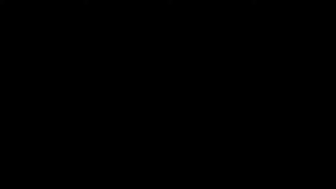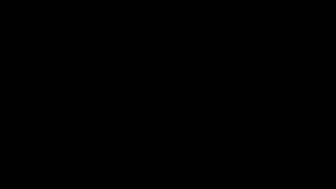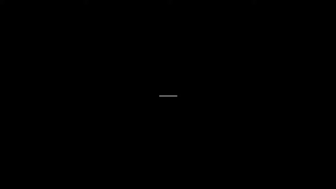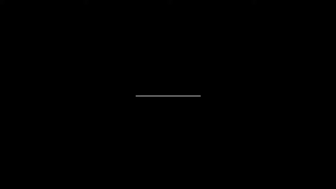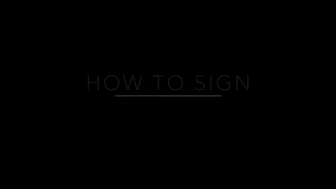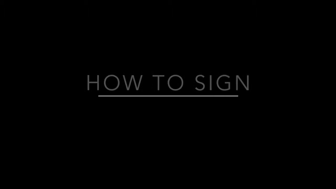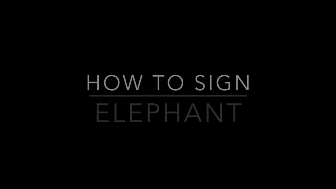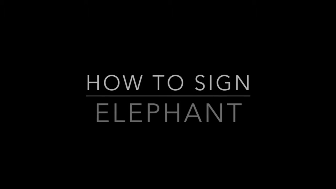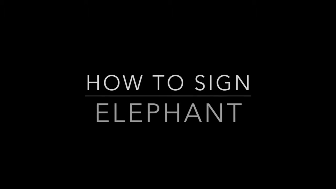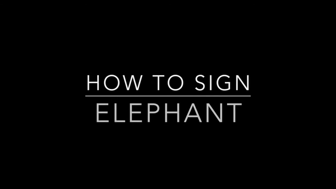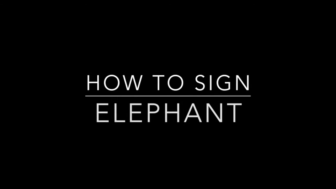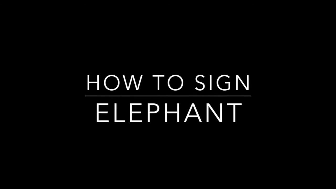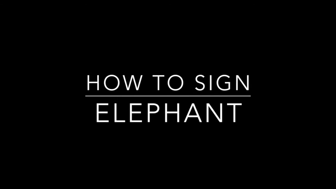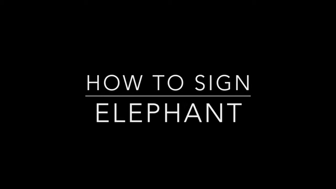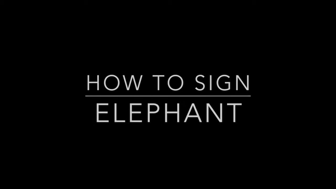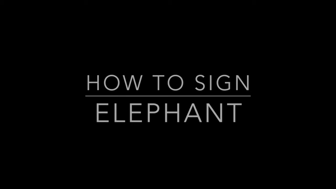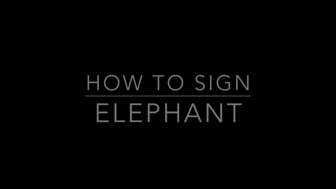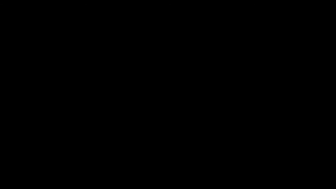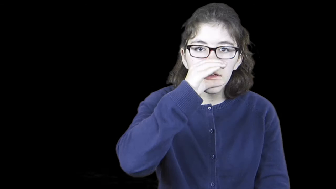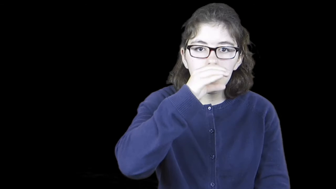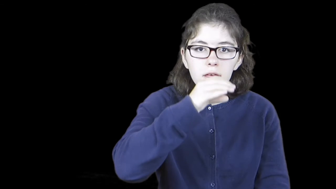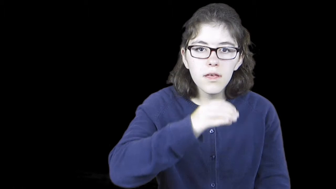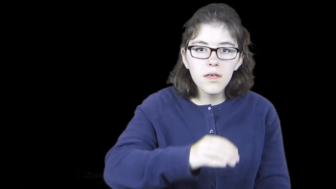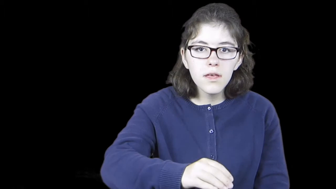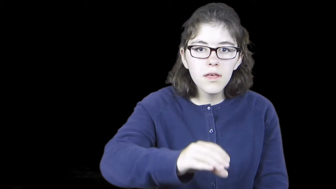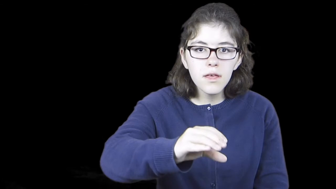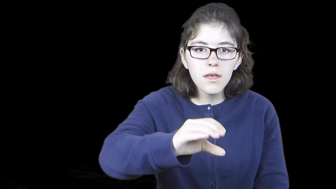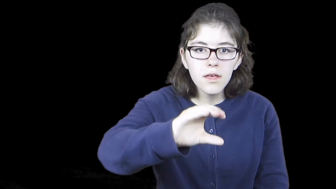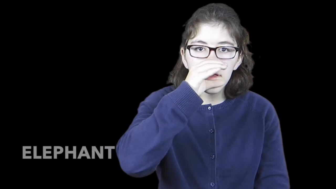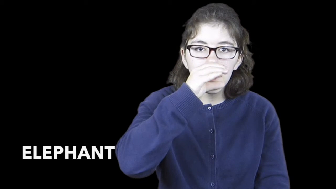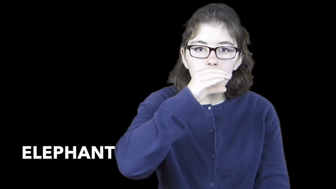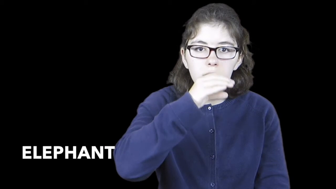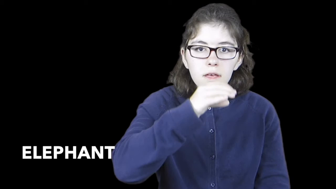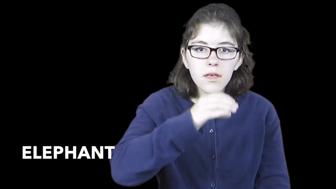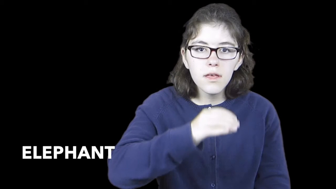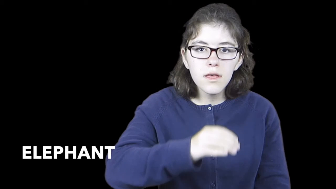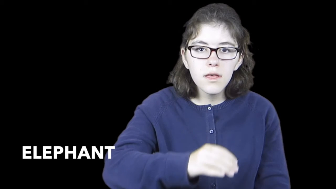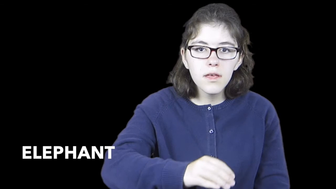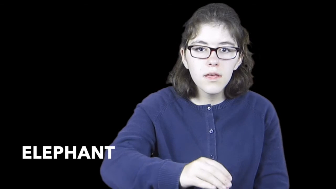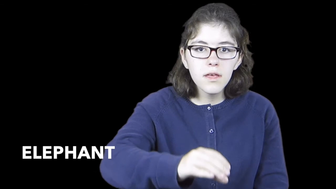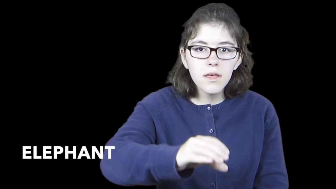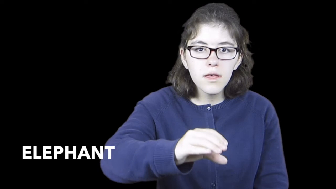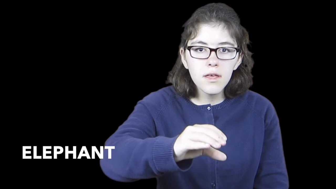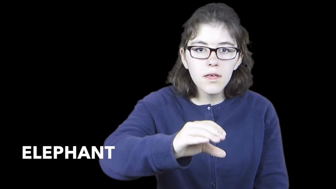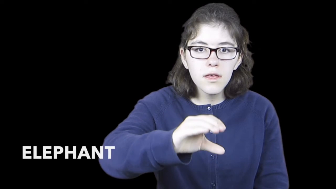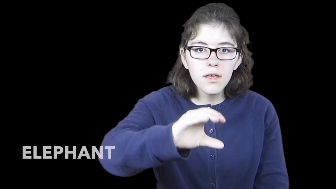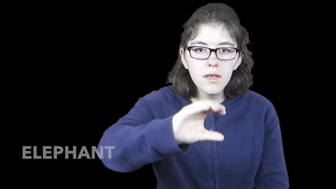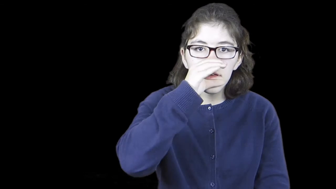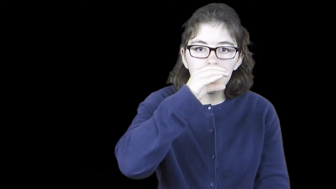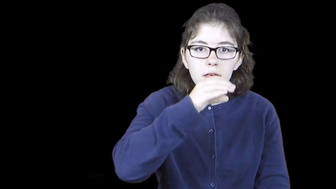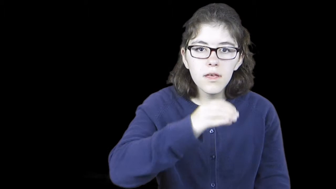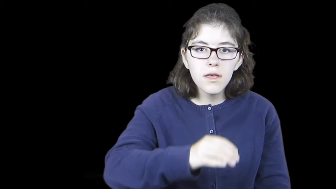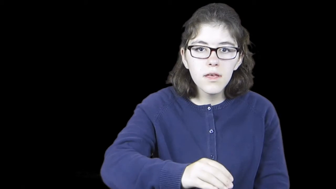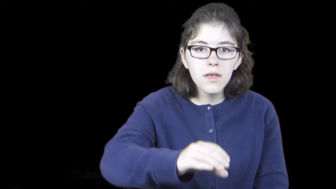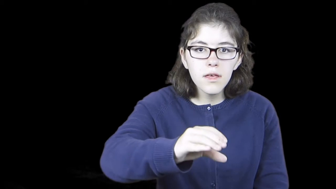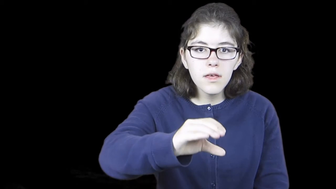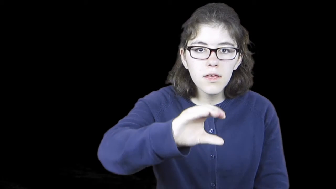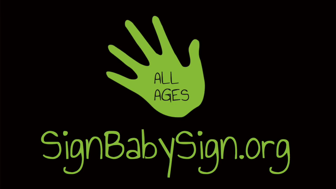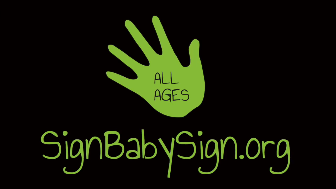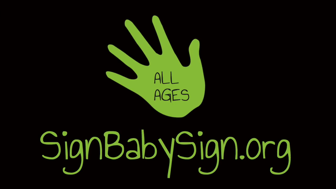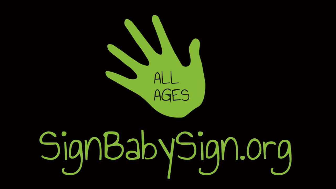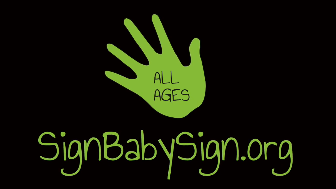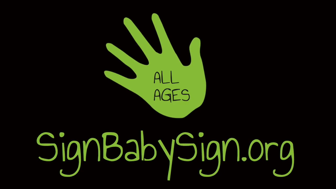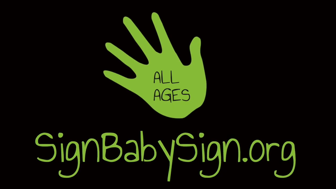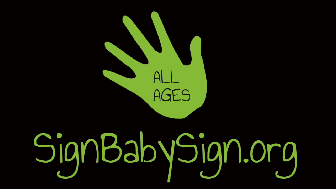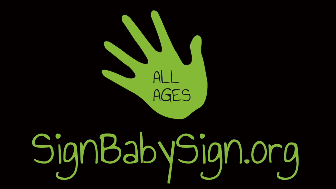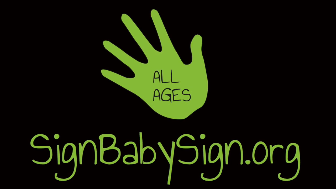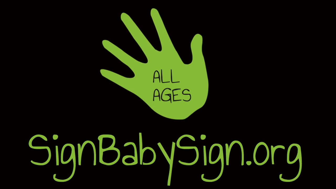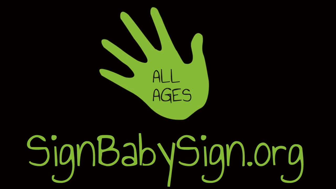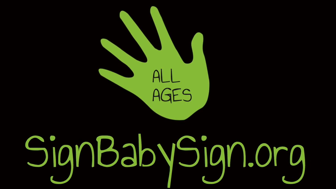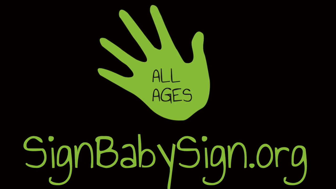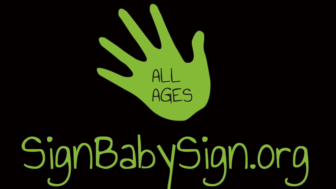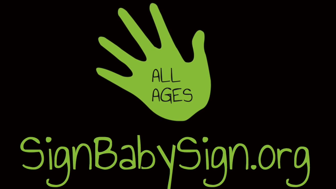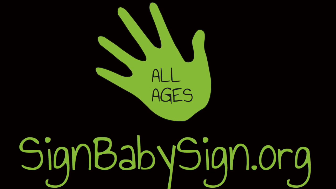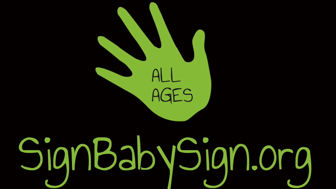Elephant